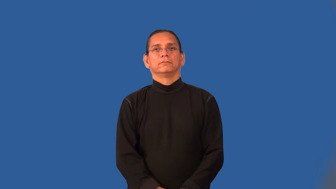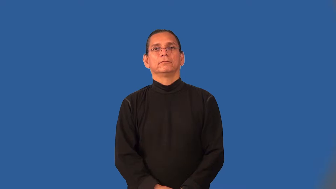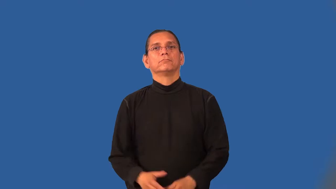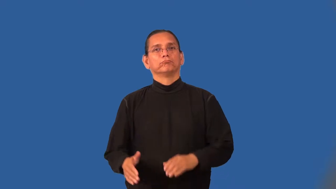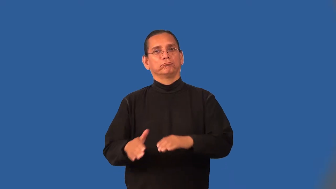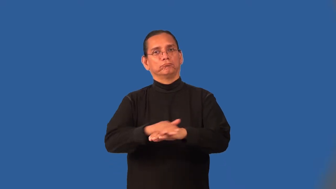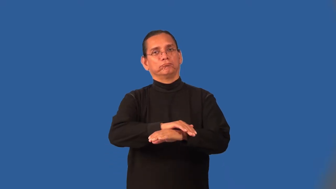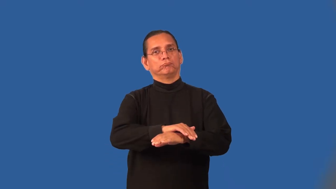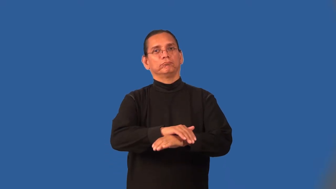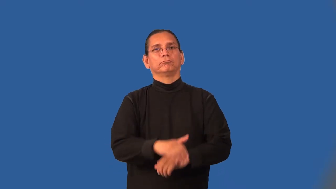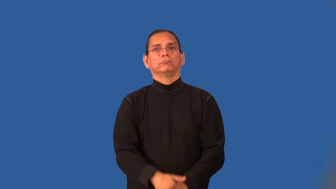overlay